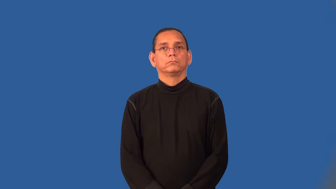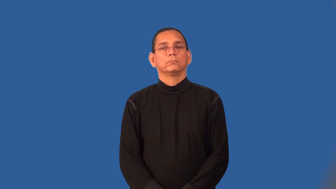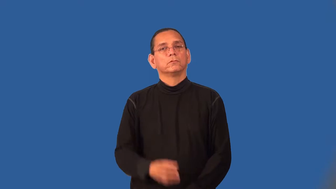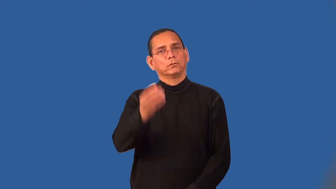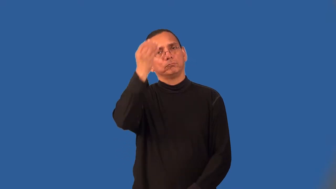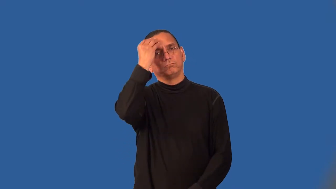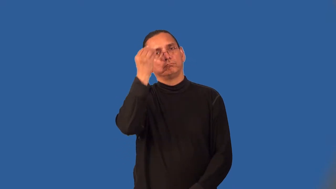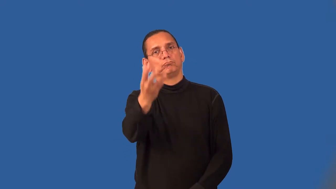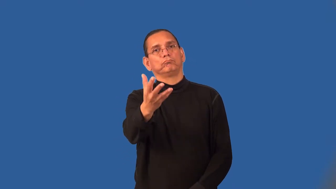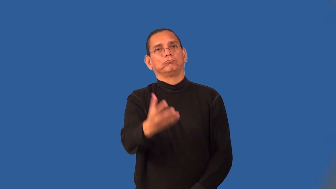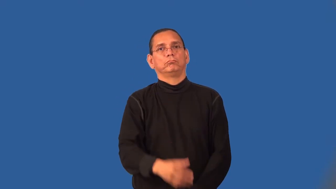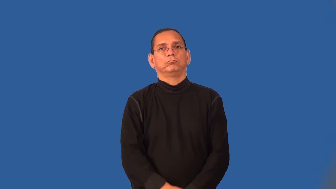signal-verb